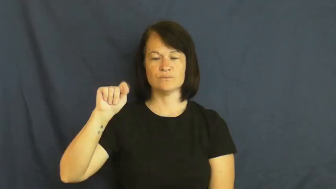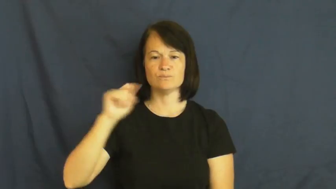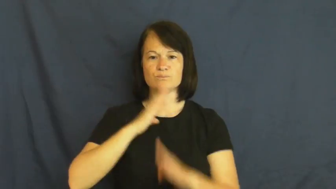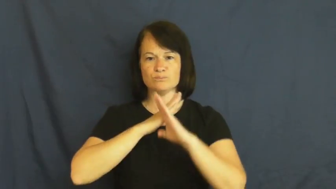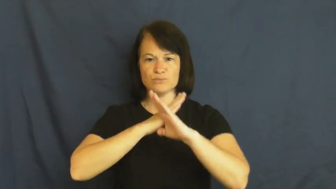prevent,head off,debar,kibosh,bilk,hobble